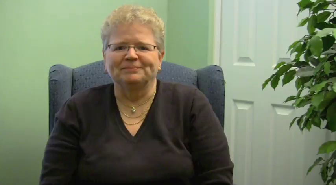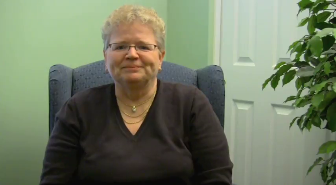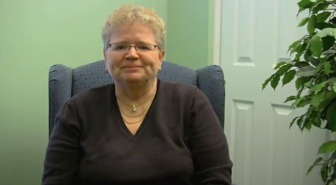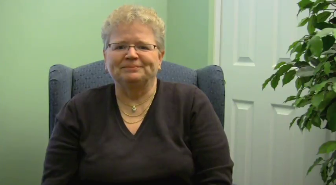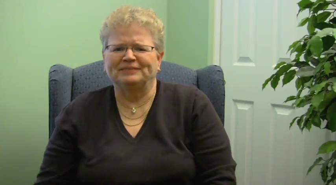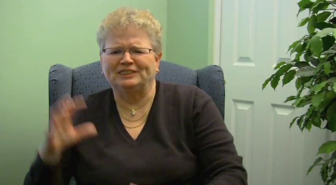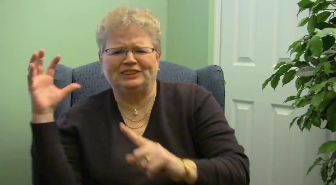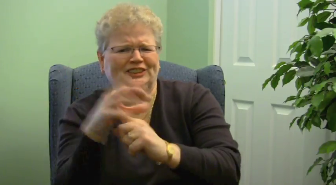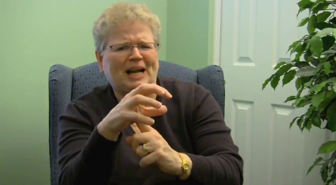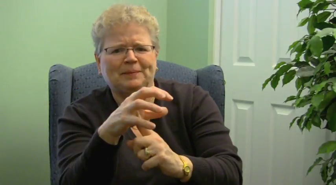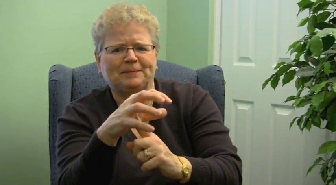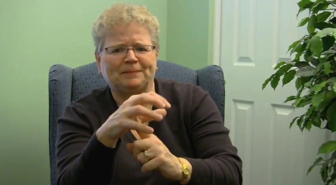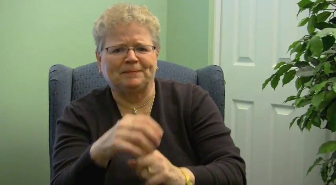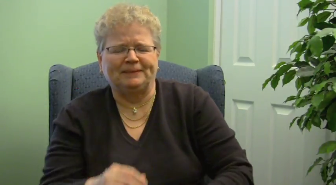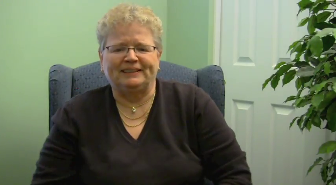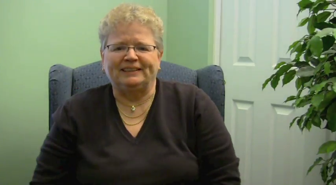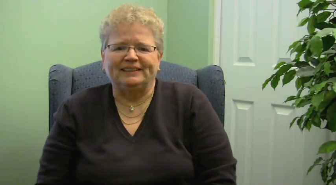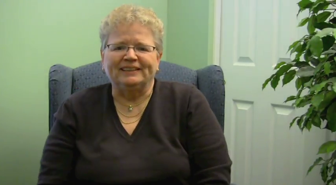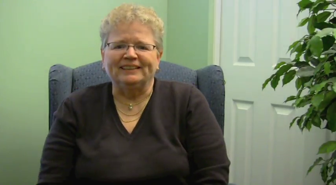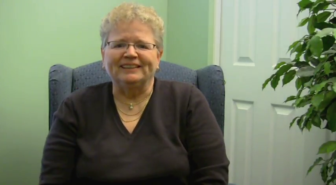CHAMP